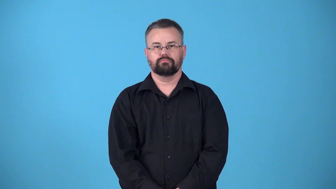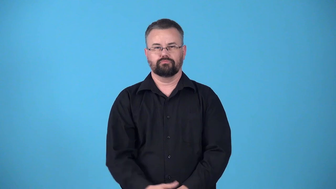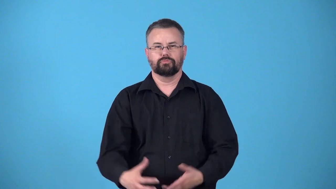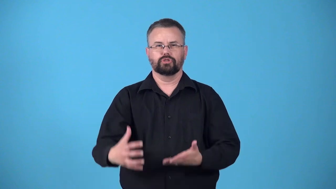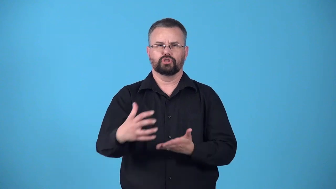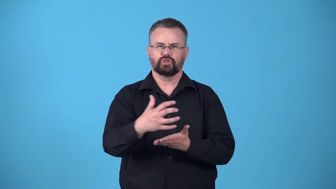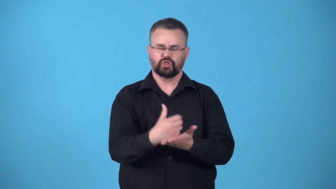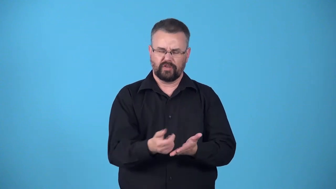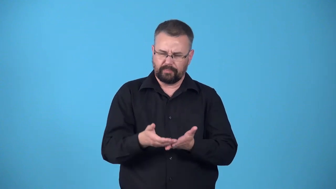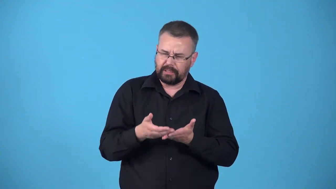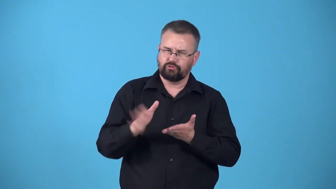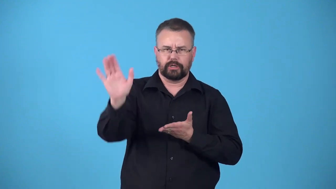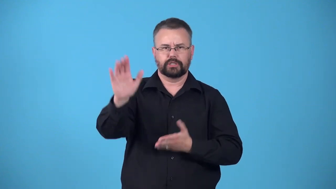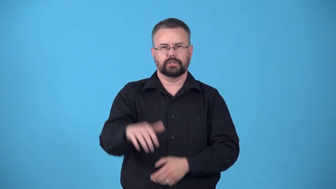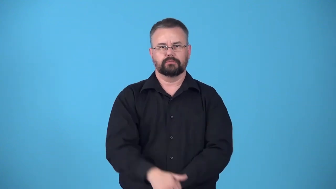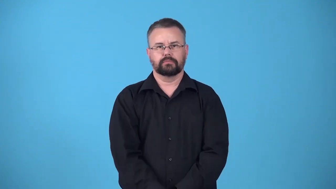cheap trick